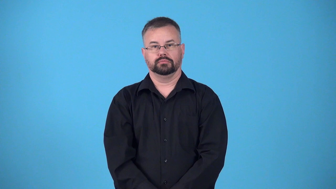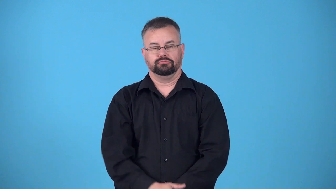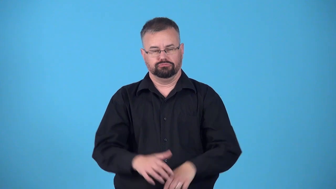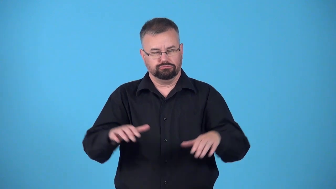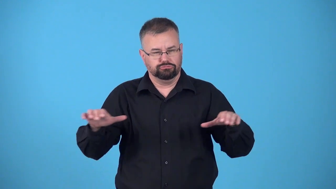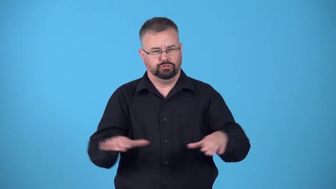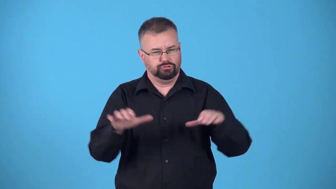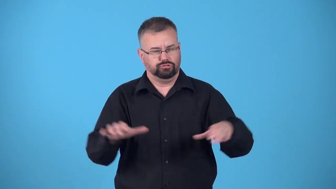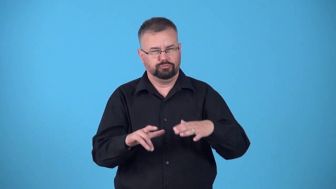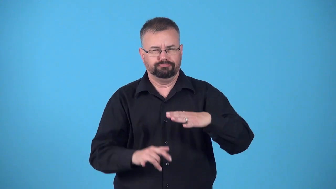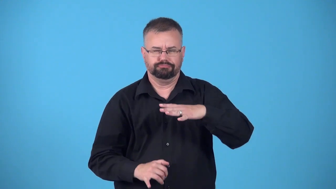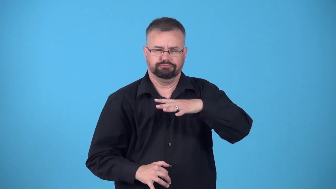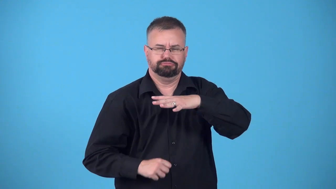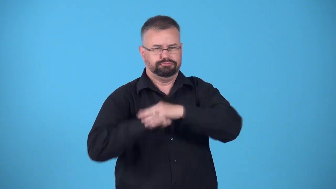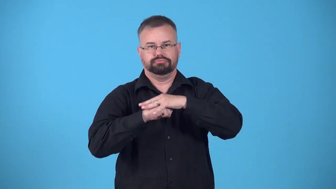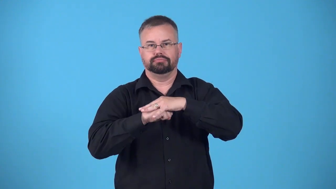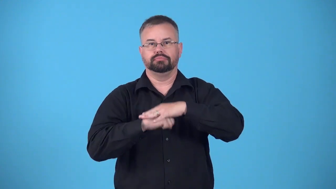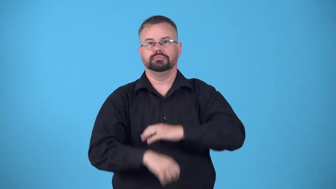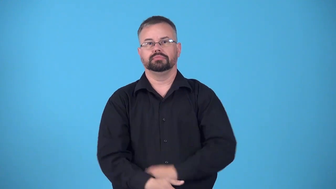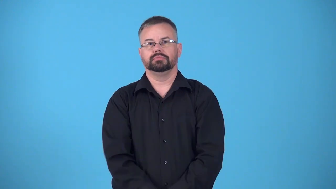push the envelope